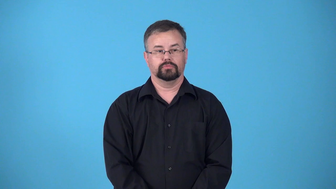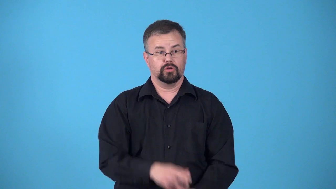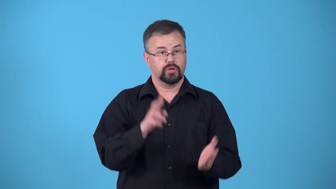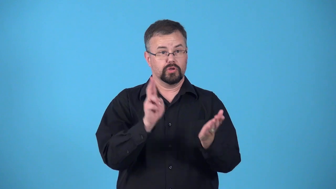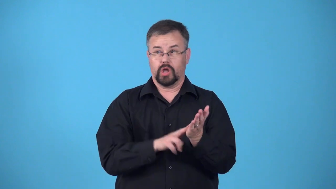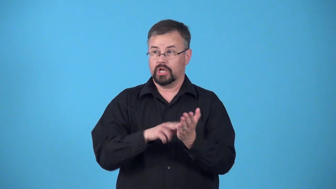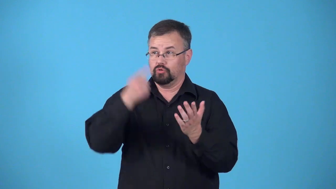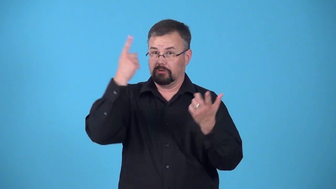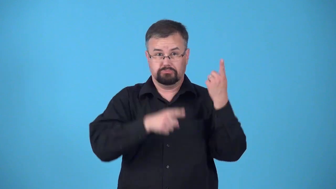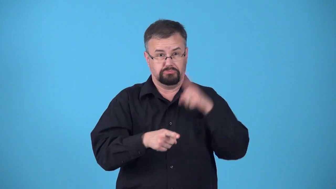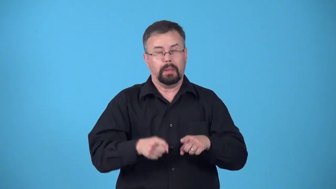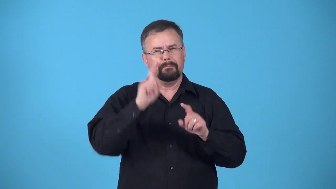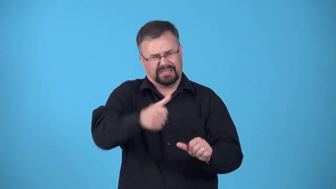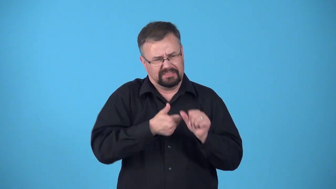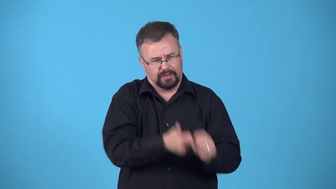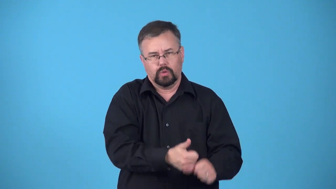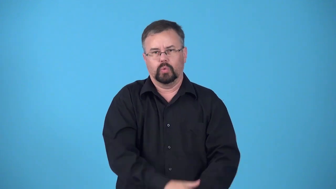iron clad contract